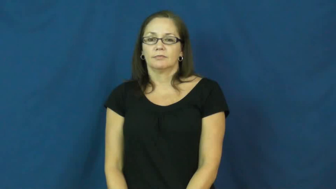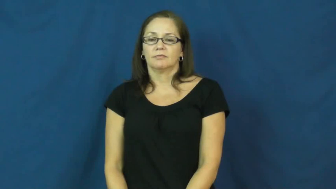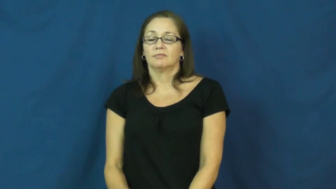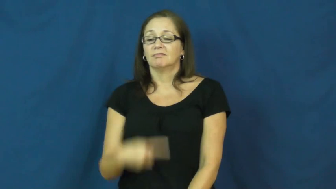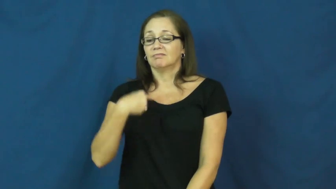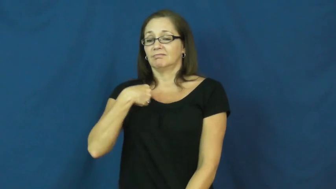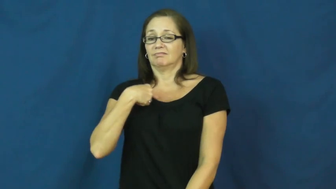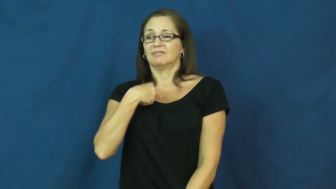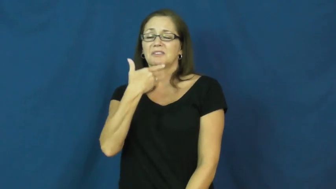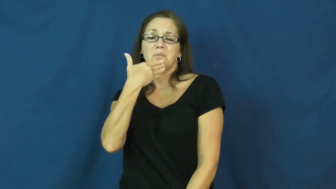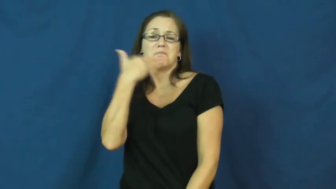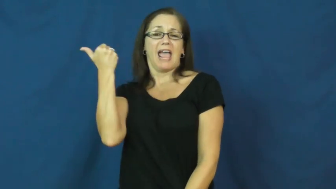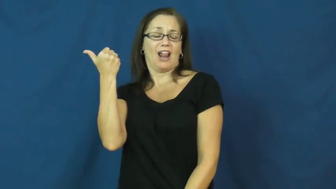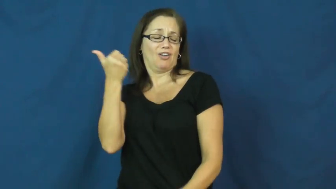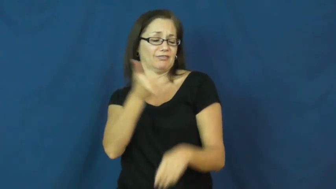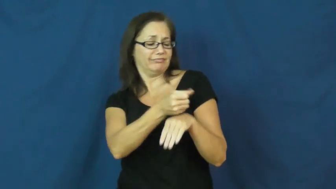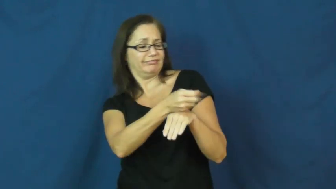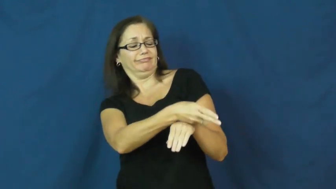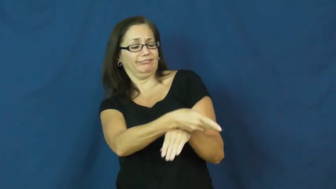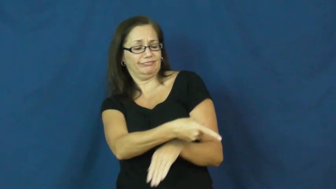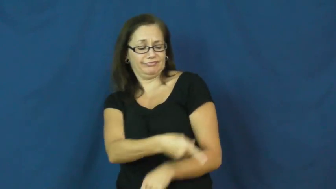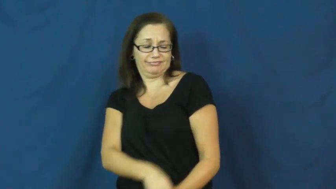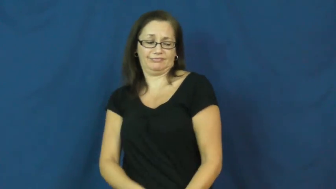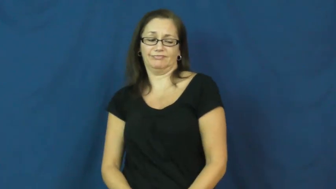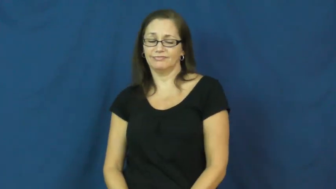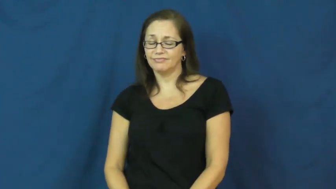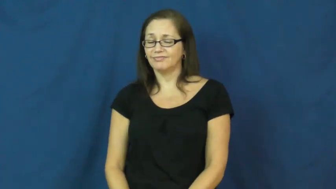eat your heart out